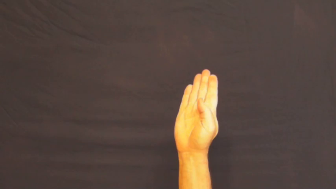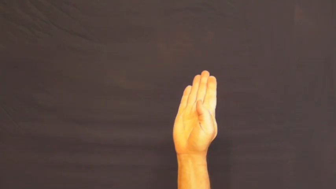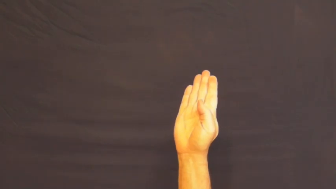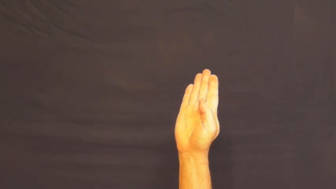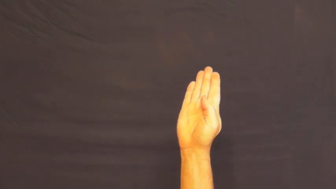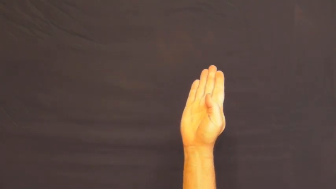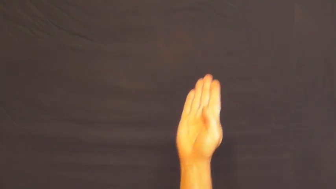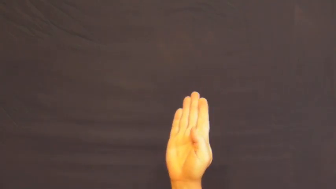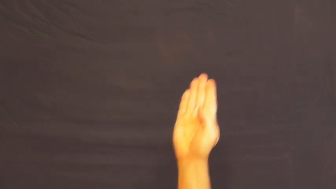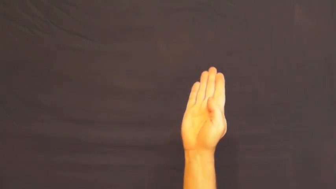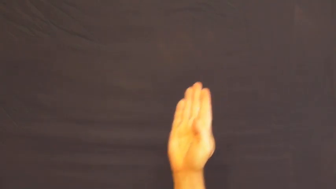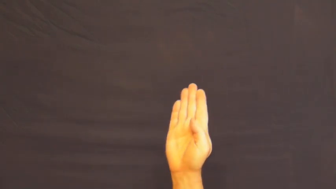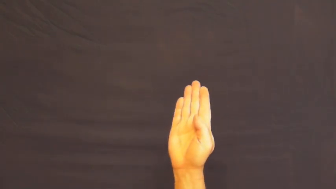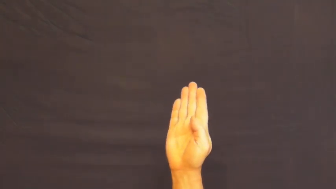Berkley,CA,Birmingham,AL,Bloomington,IL,IN,Boston,MA,Brooklyn,NY,OH